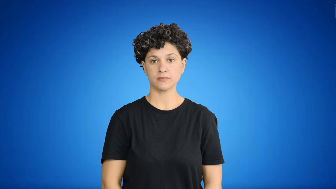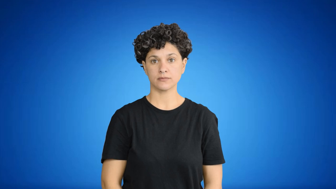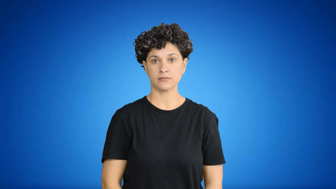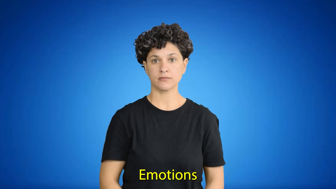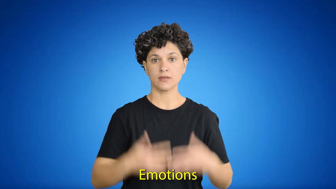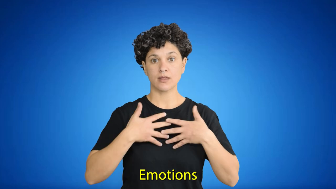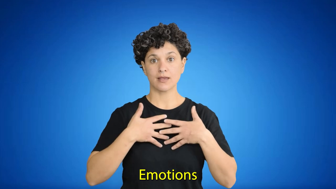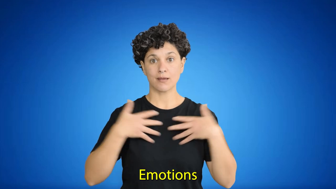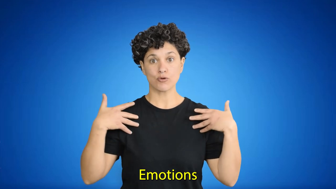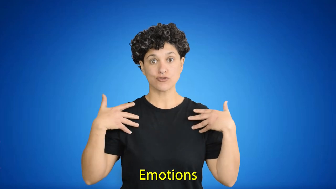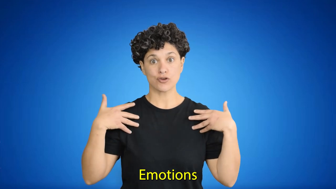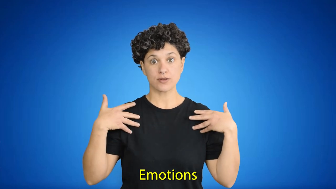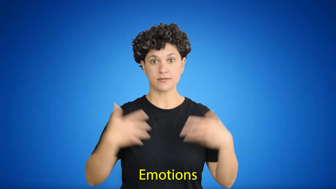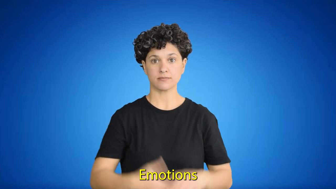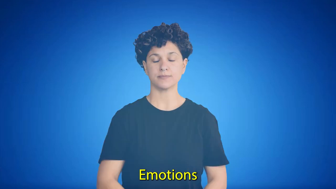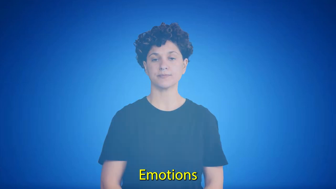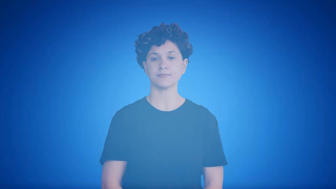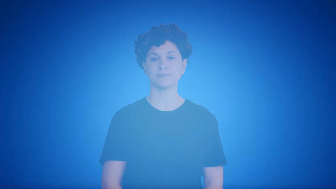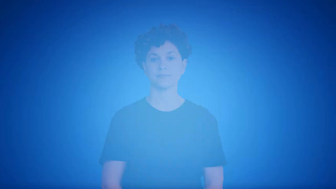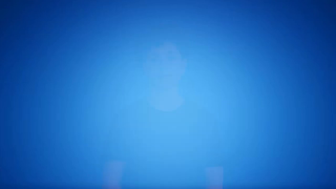Emotions